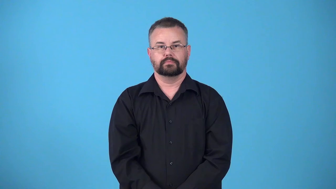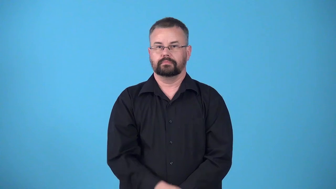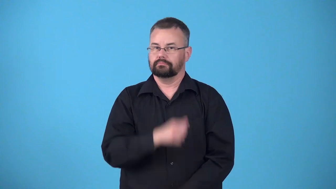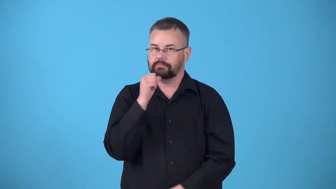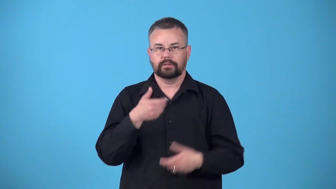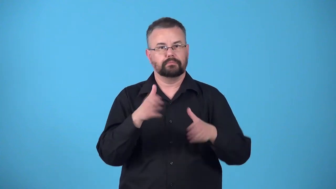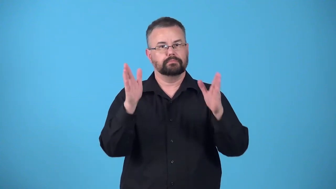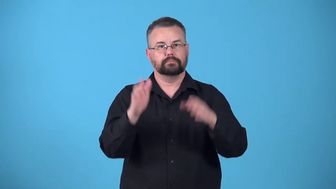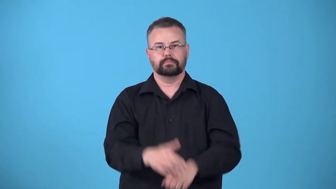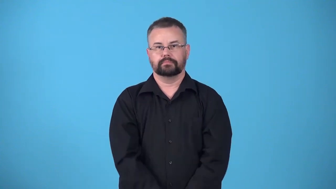brook-not allow